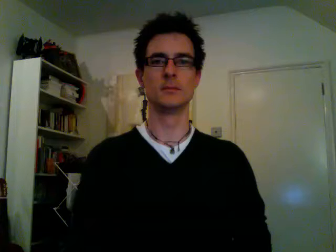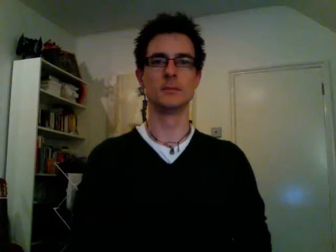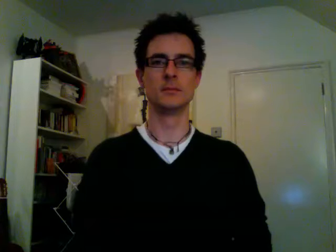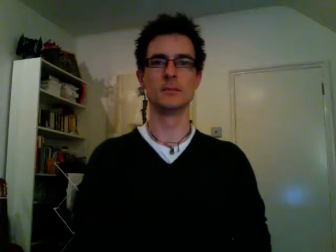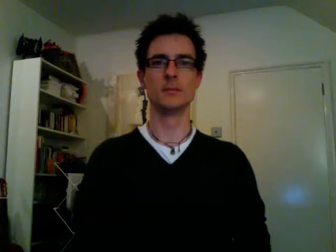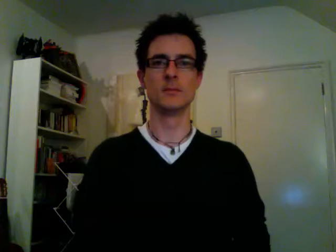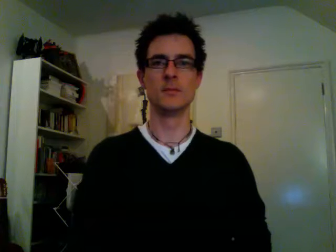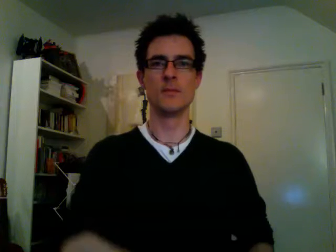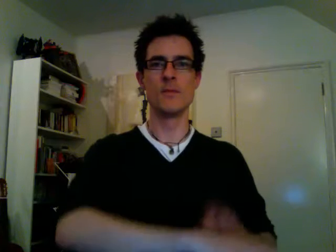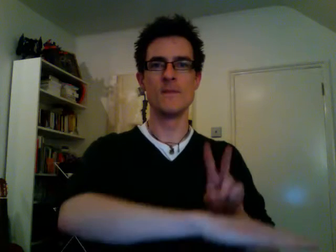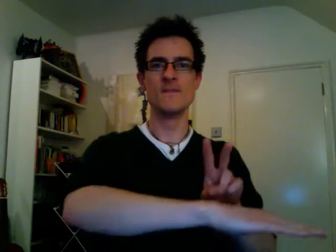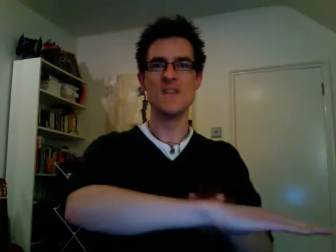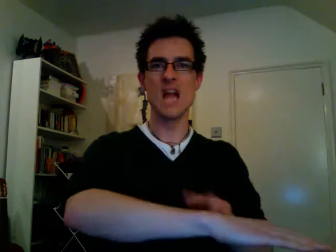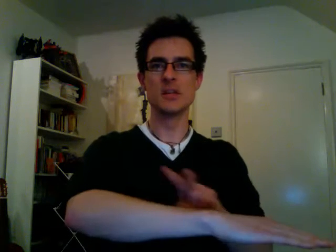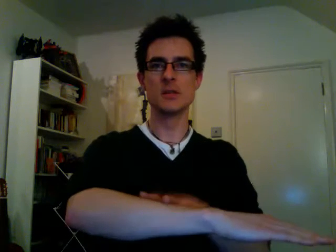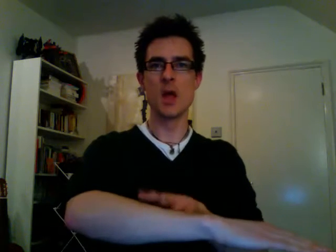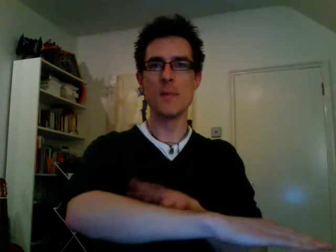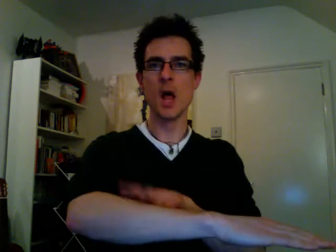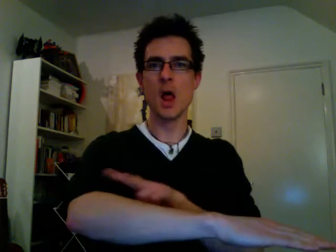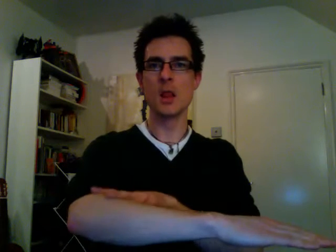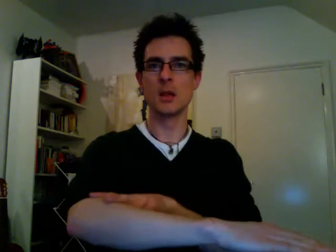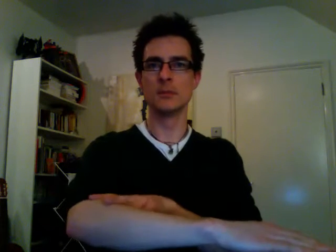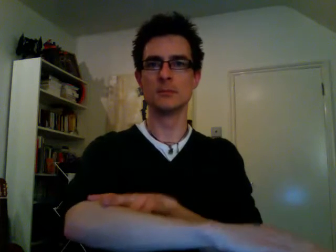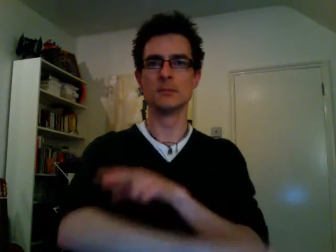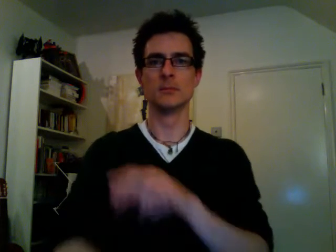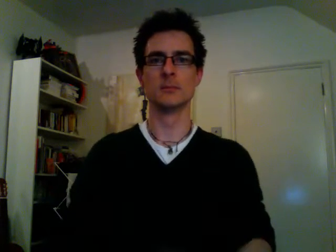vegetables